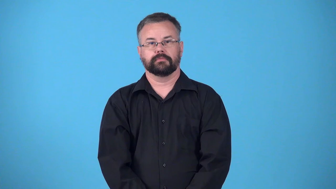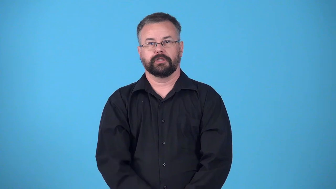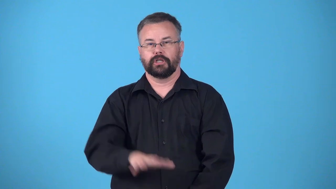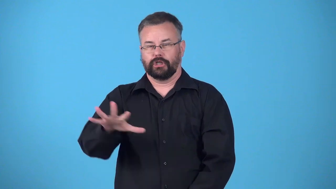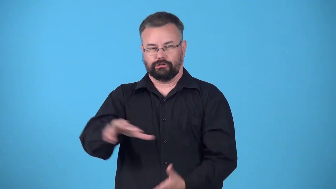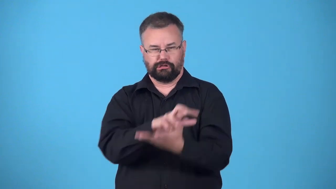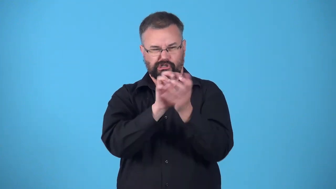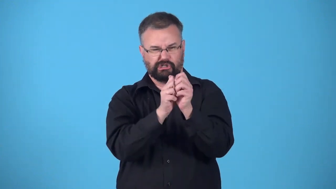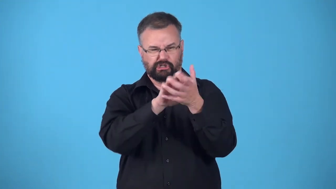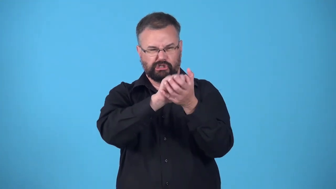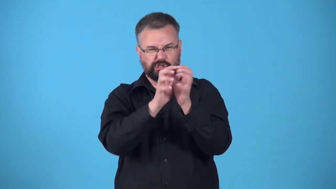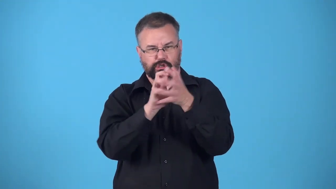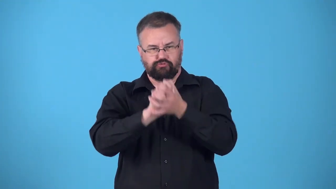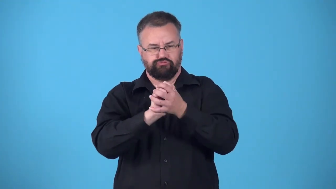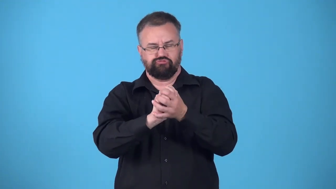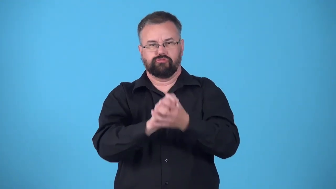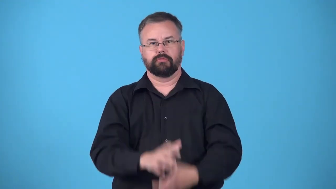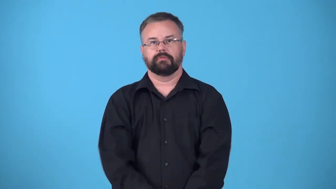ball up,crunch up,scrunch up